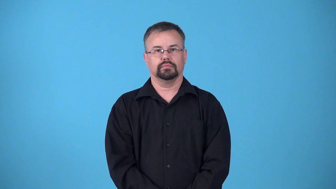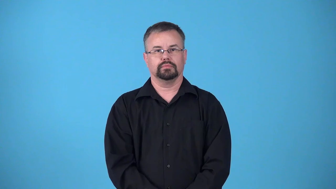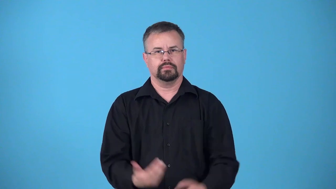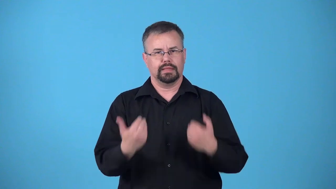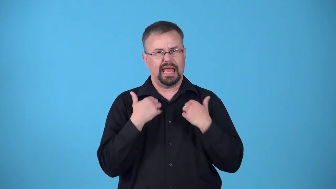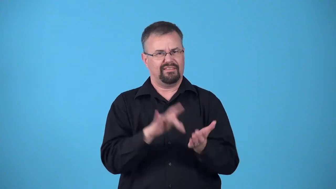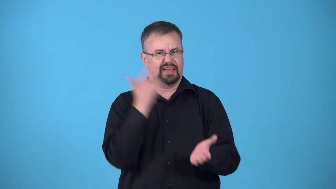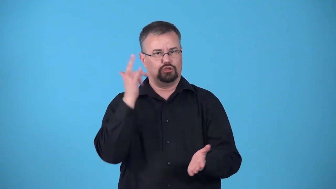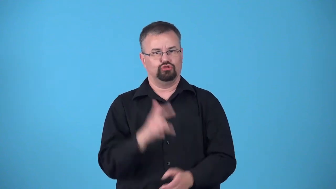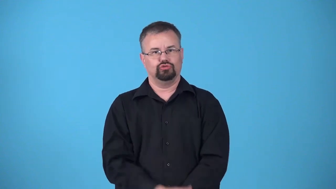hold all the aces